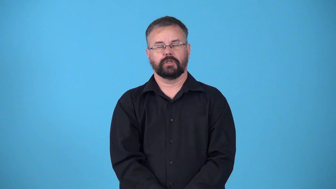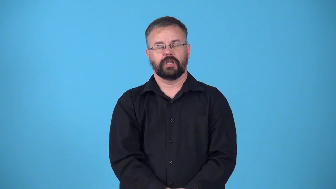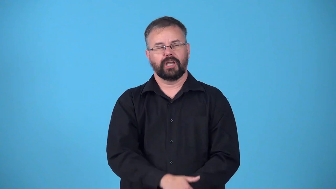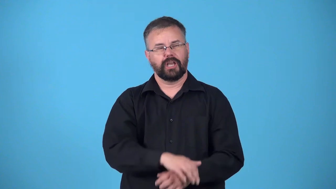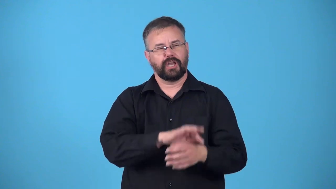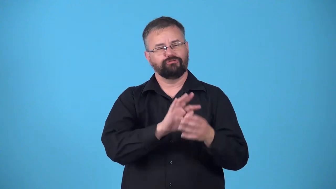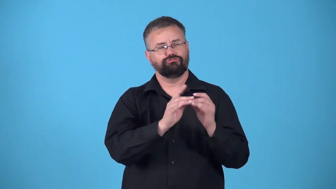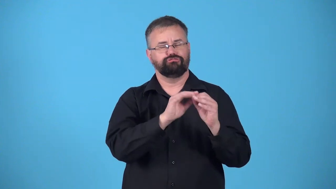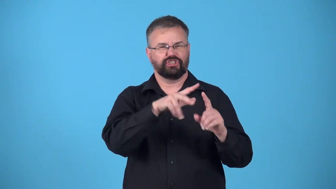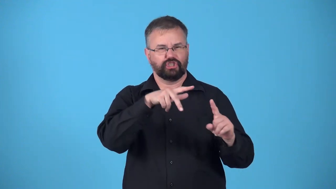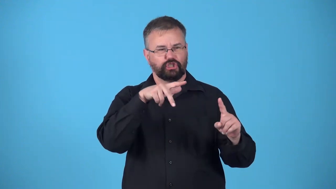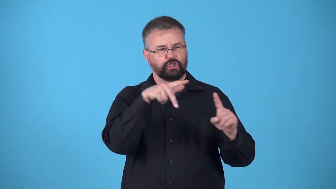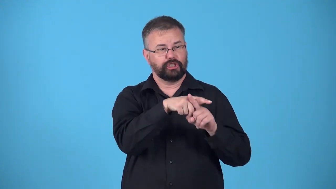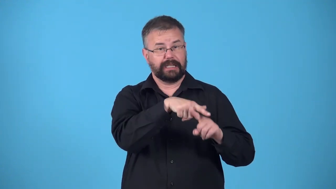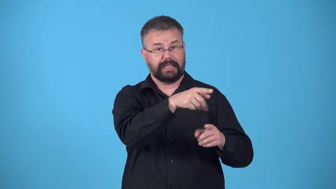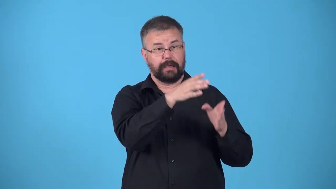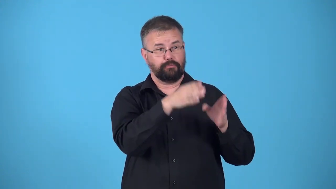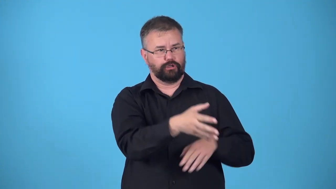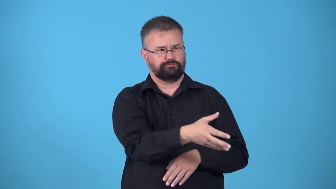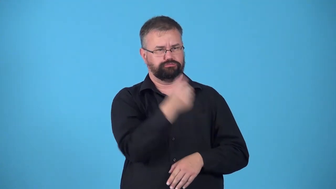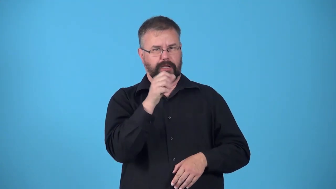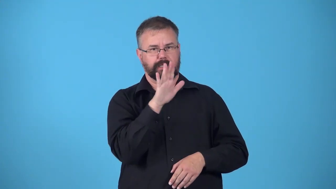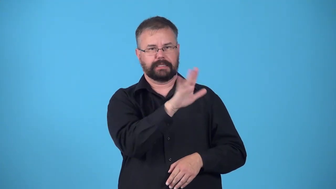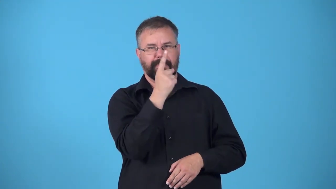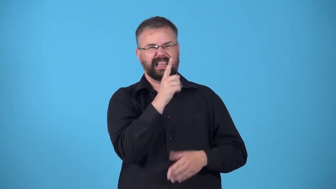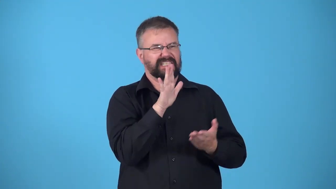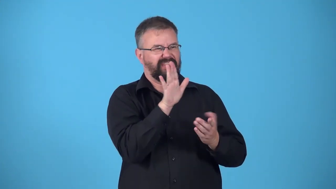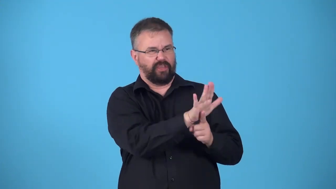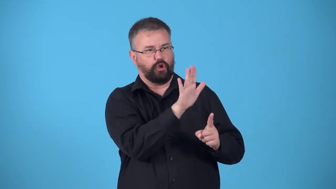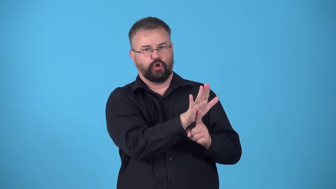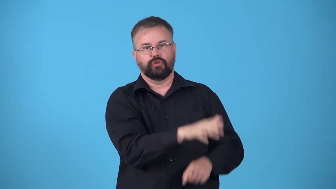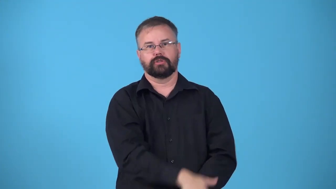do out of